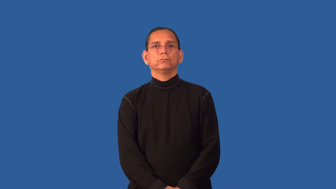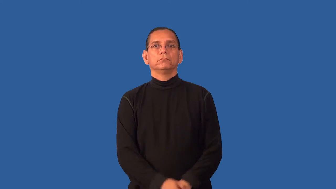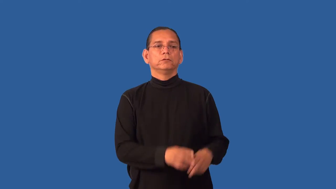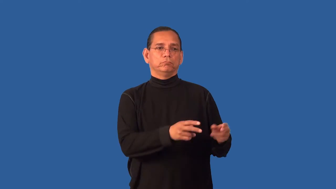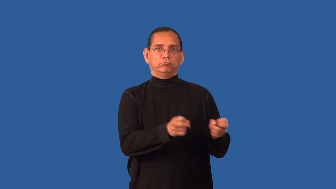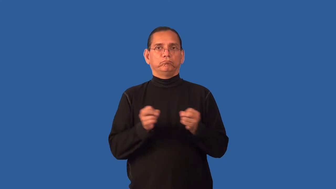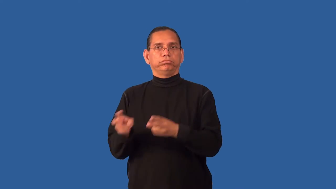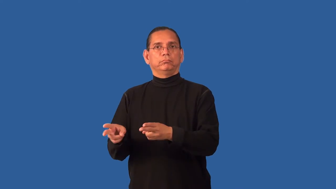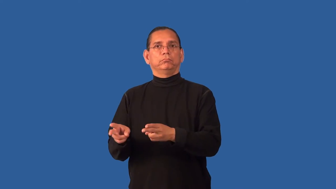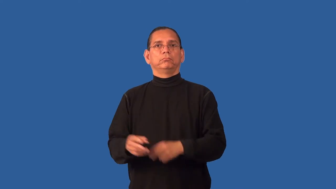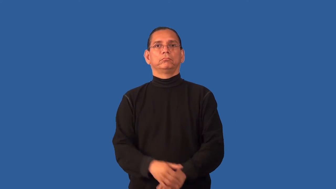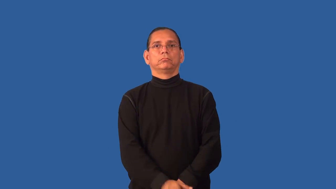embed-software